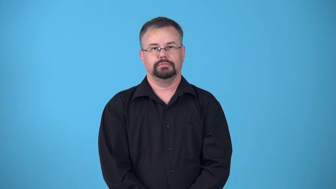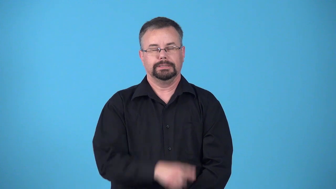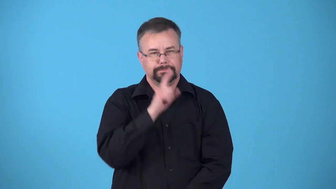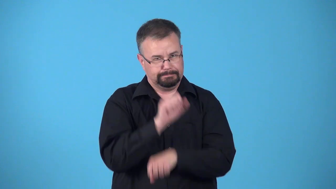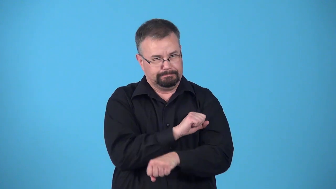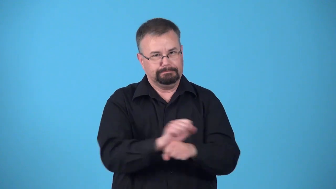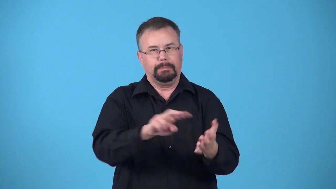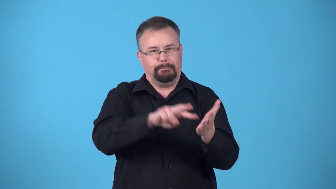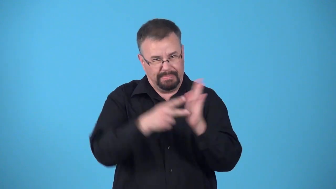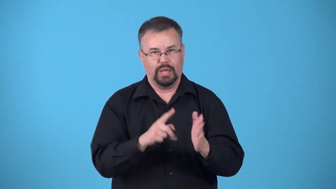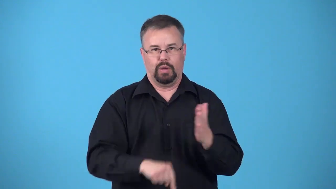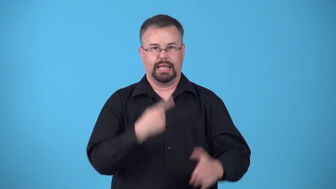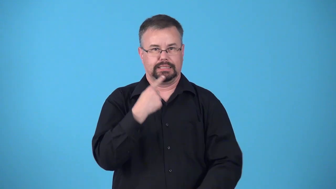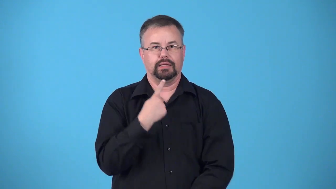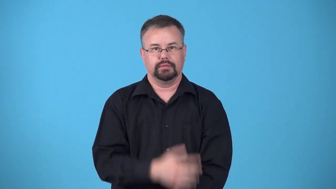not just whistling dixie